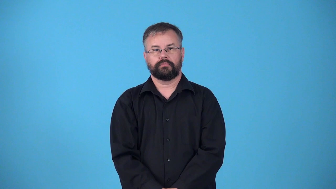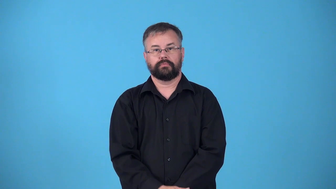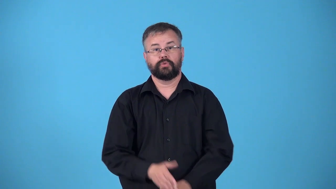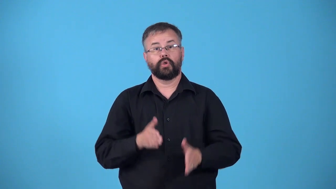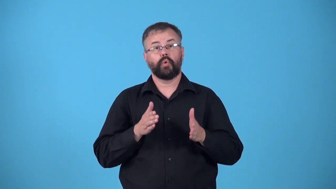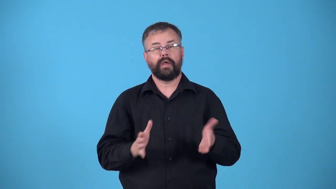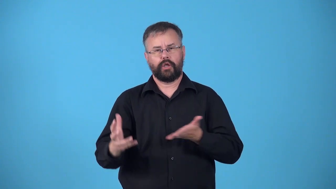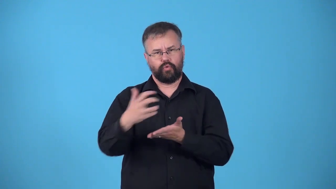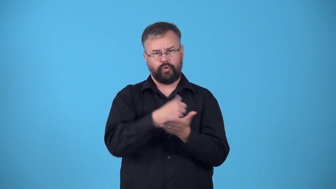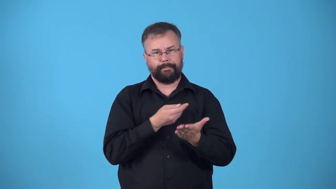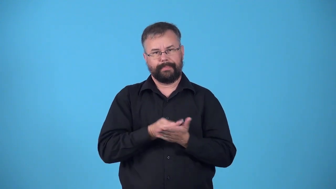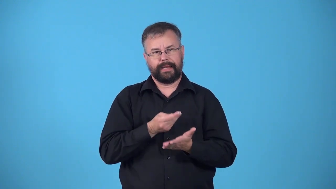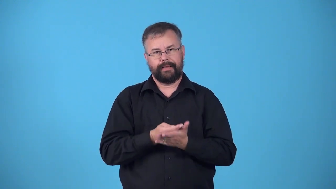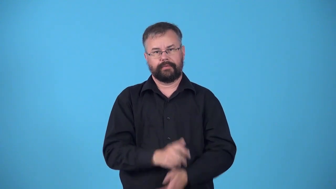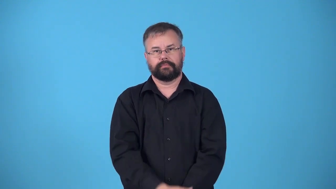moneymaking